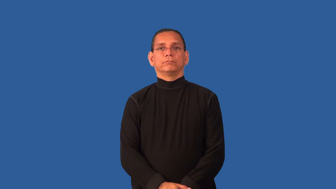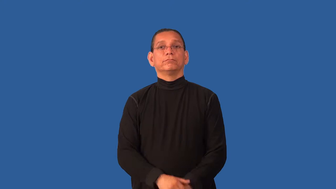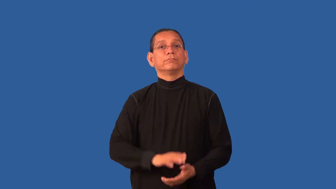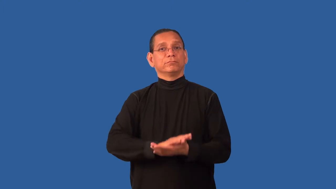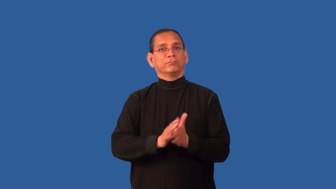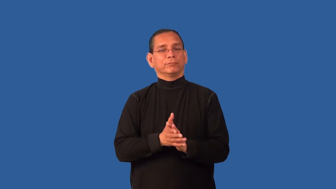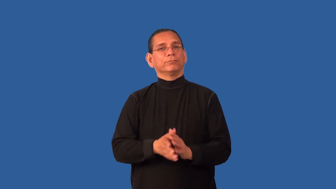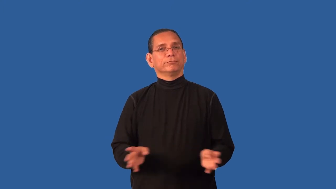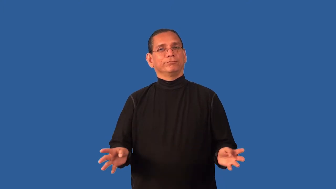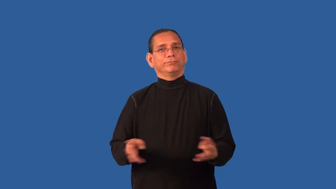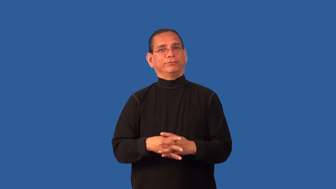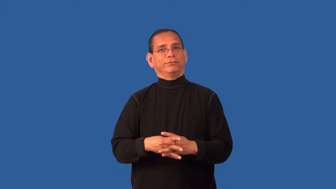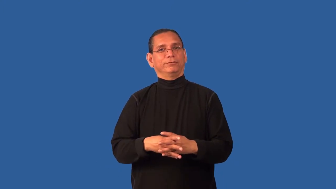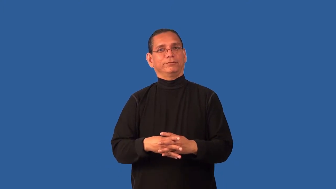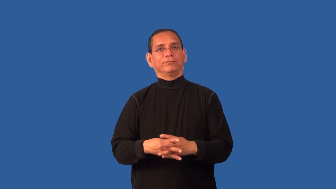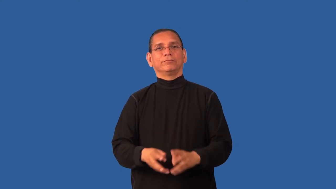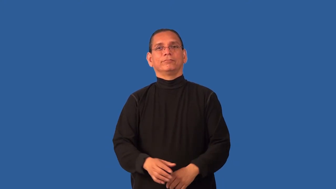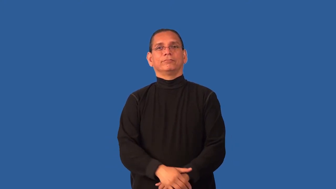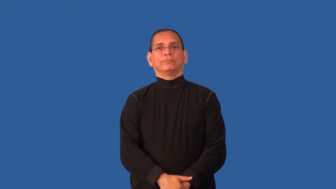conceive-become pregnant